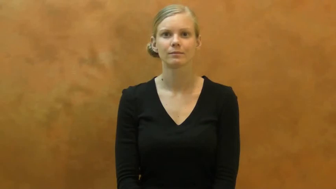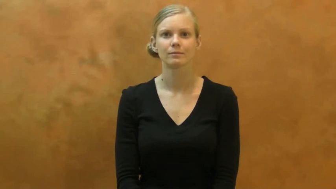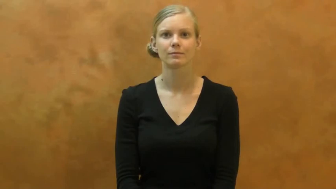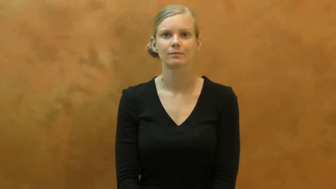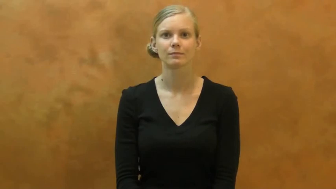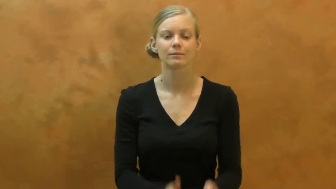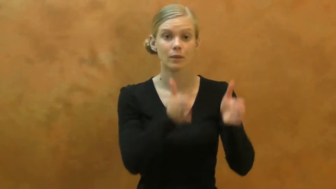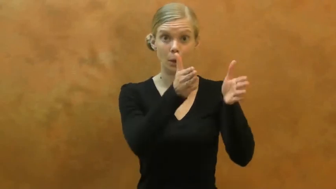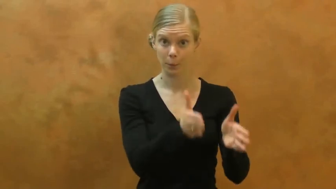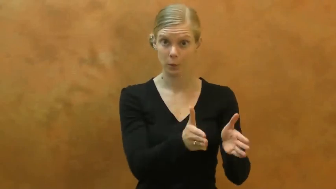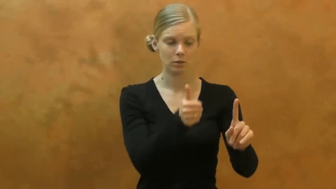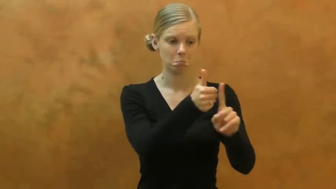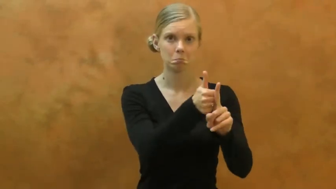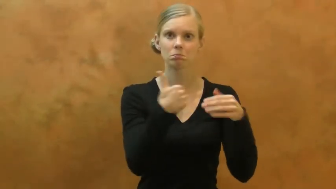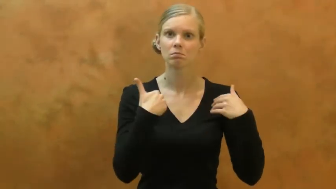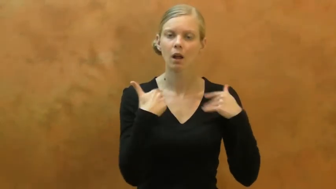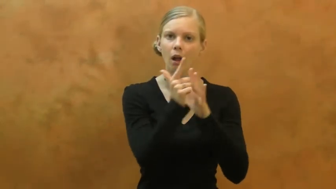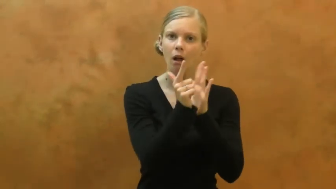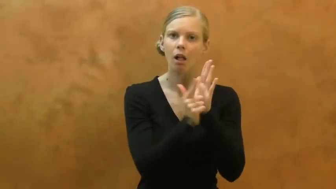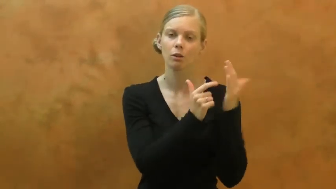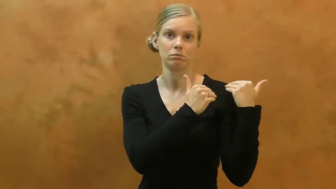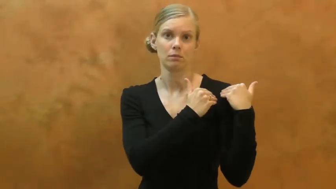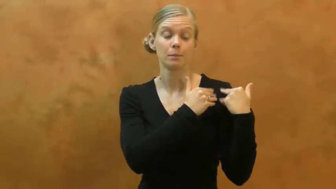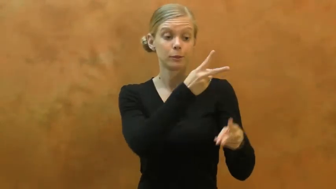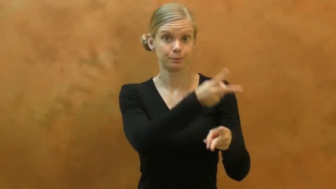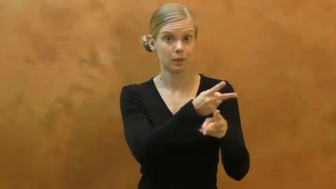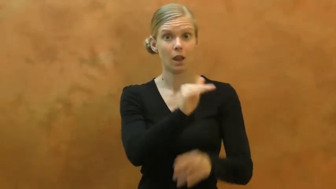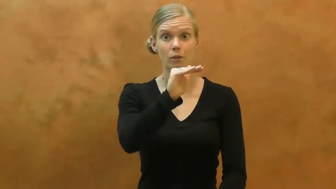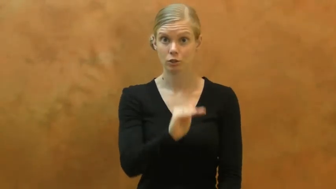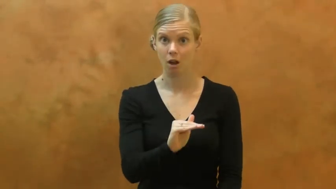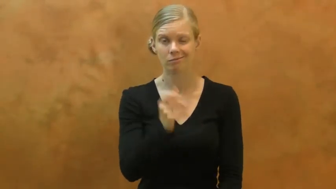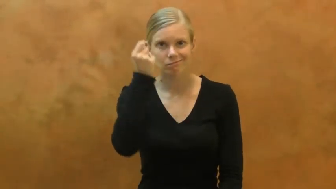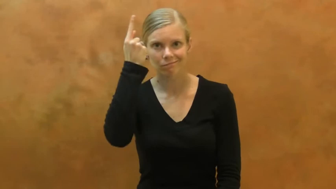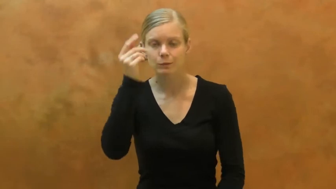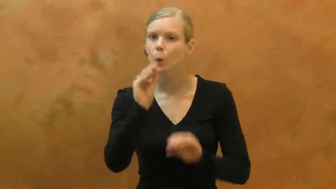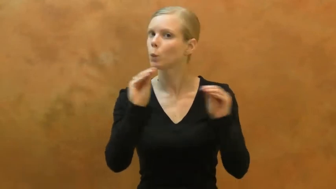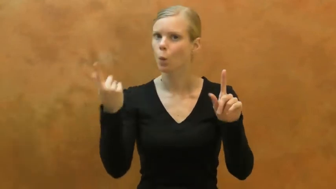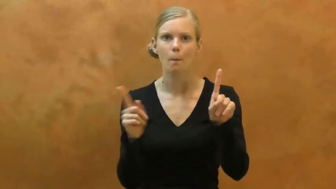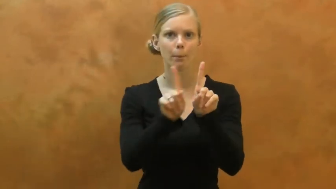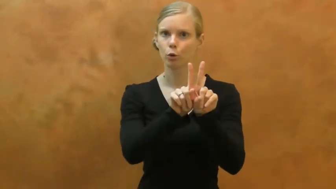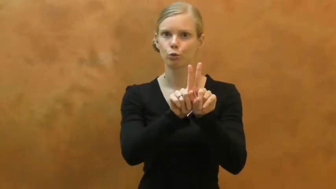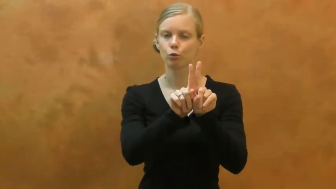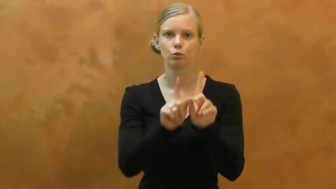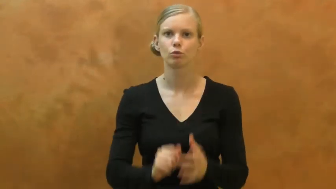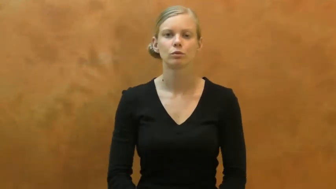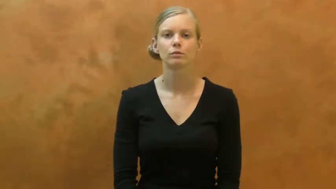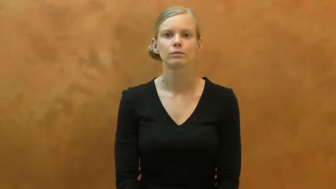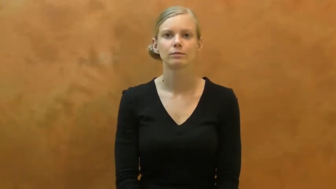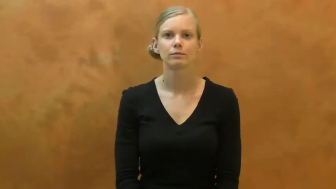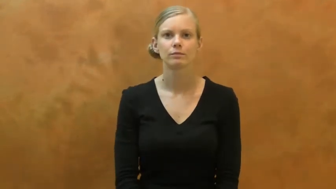single parent family